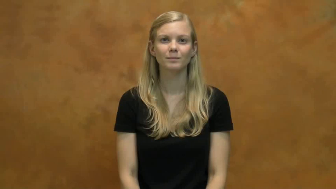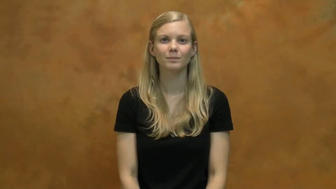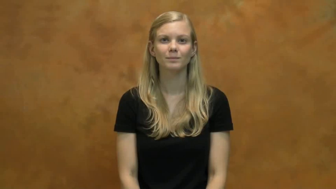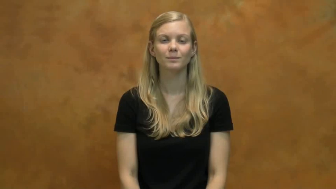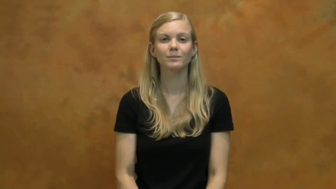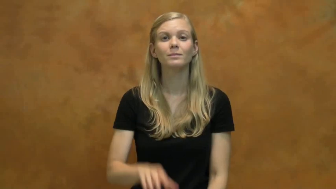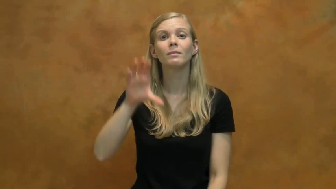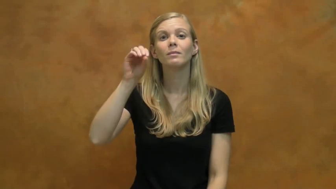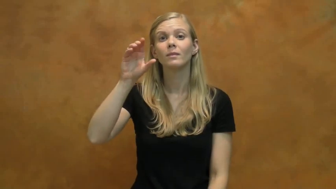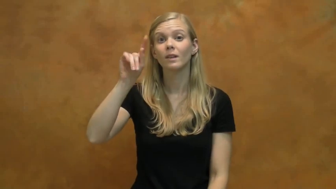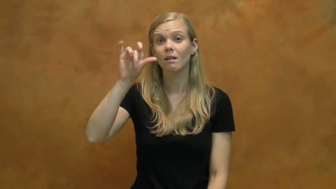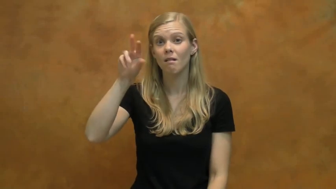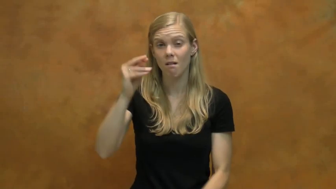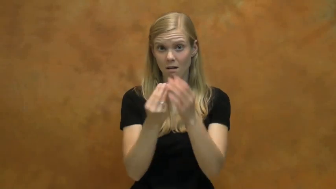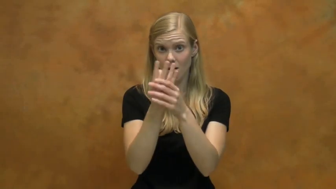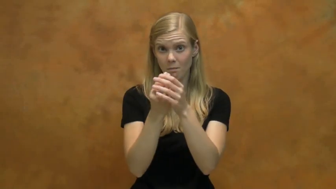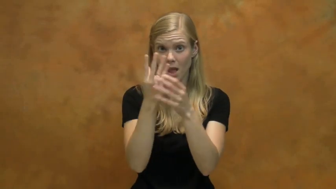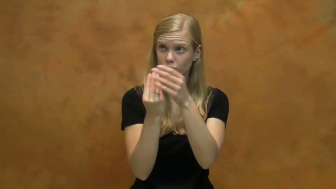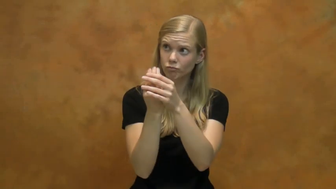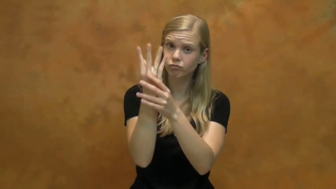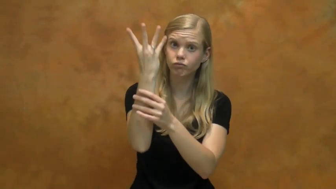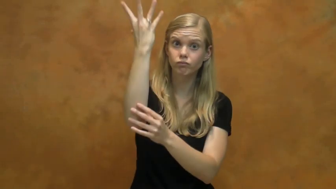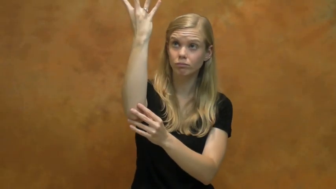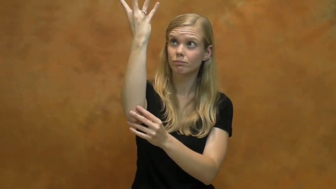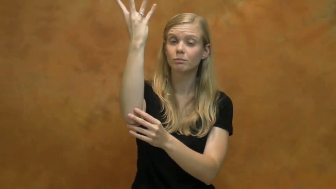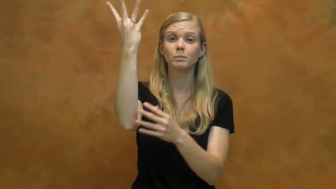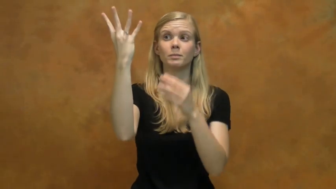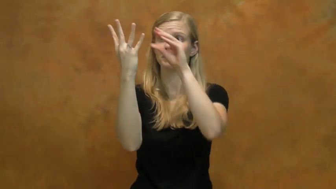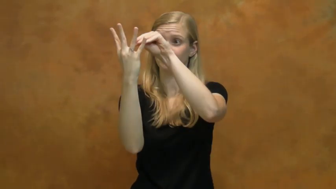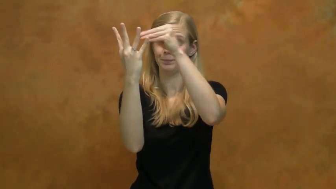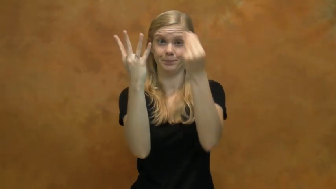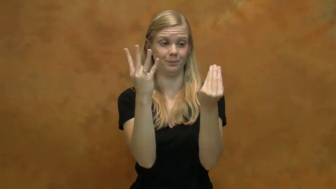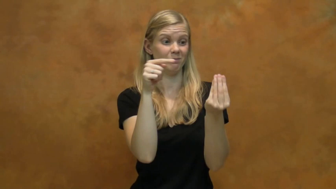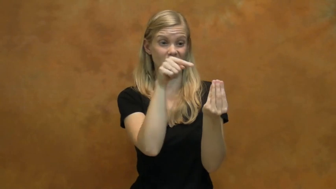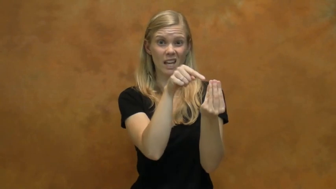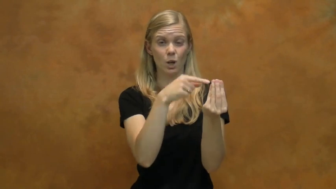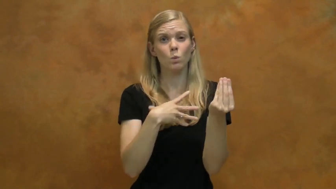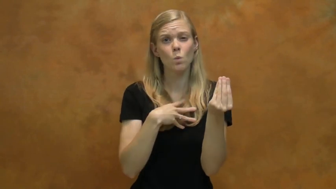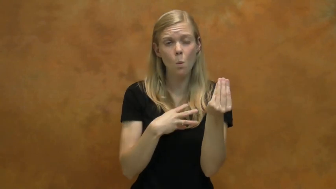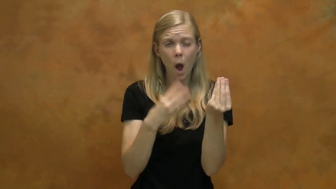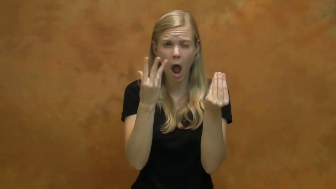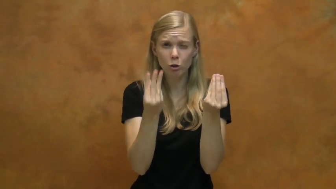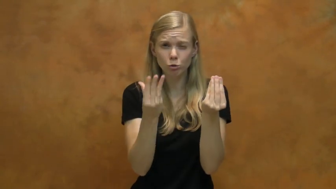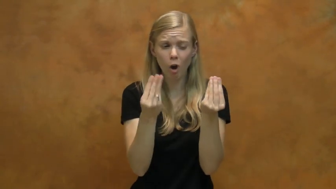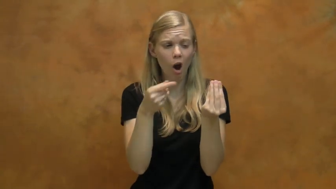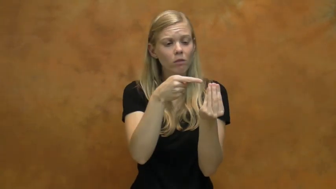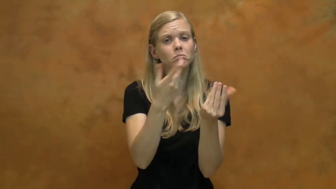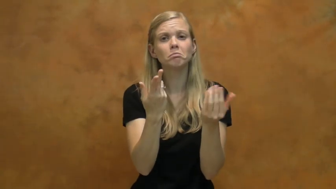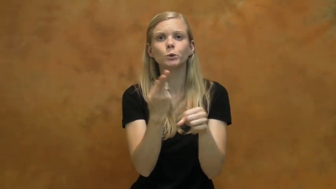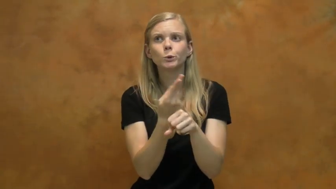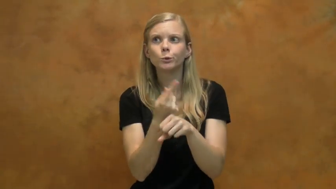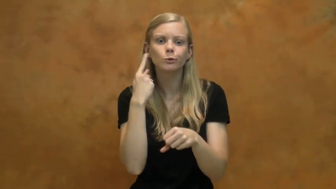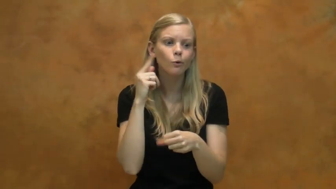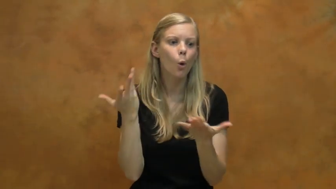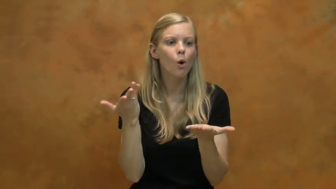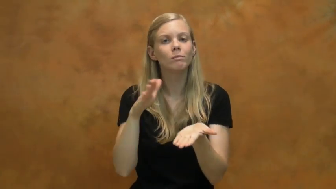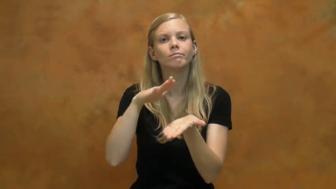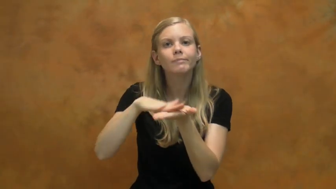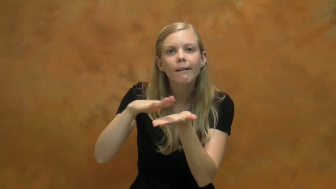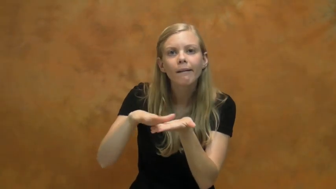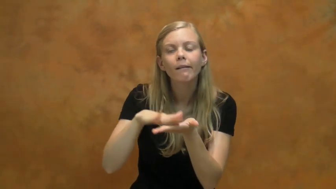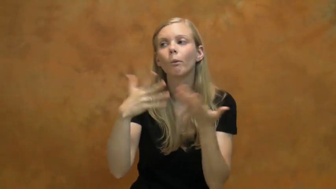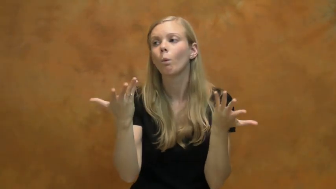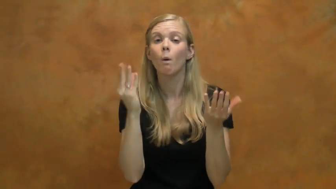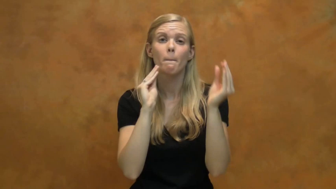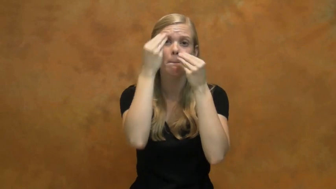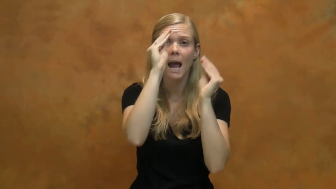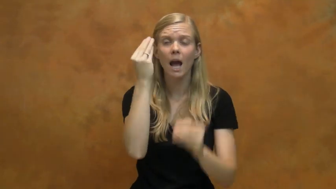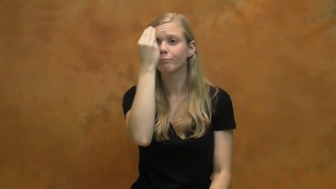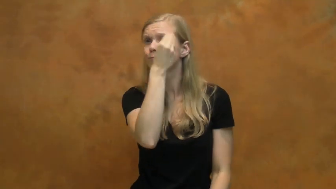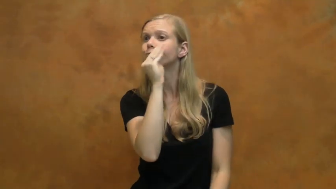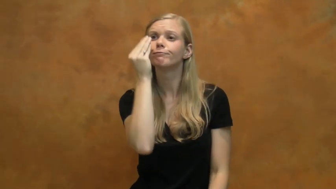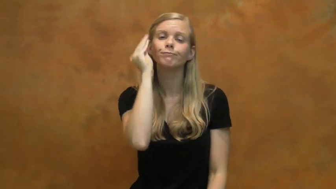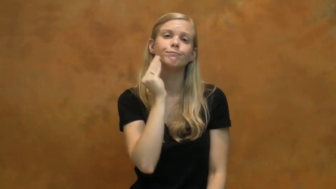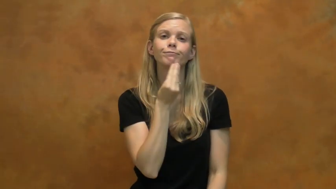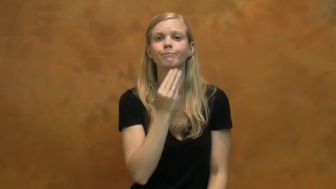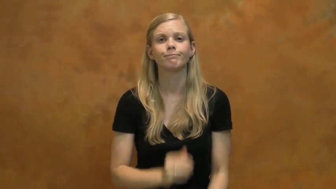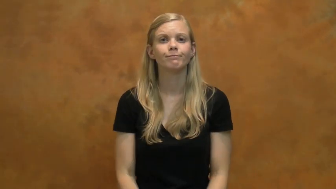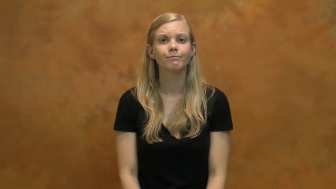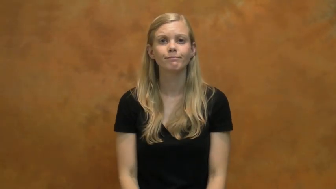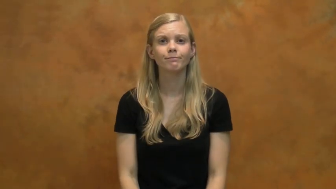cotton wool